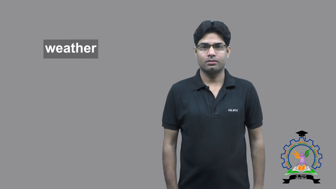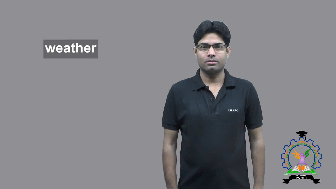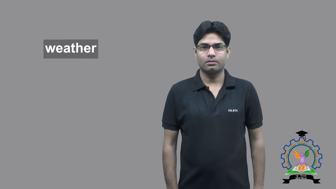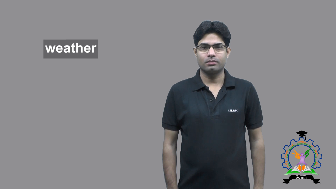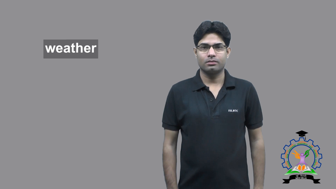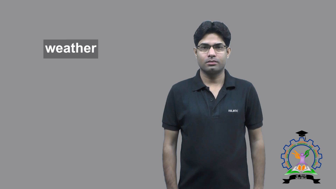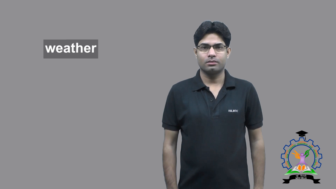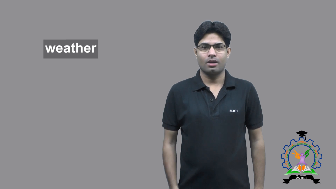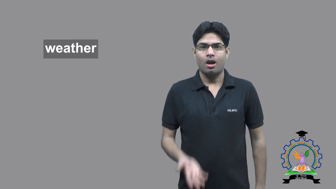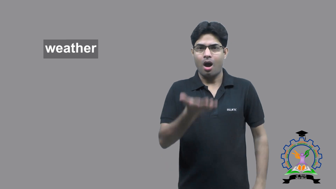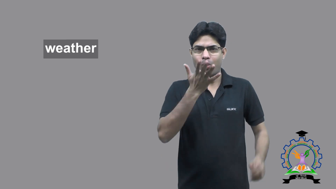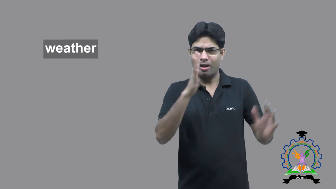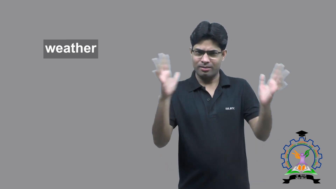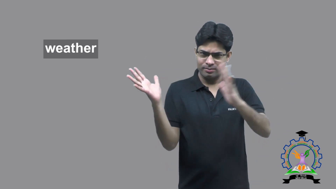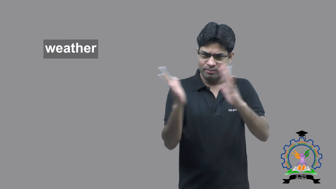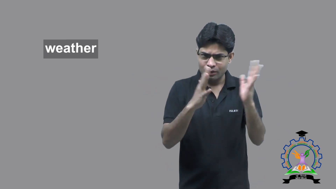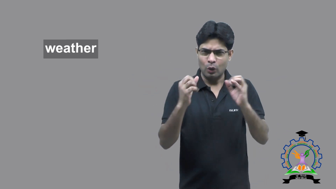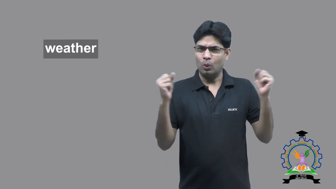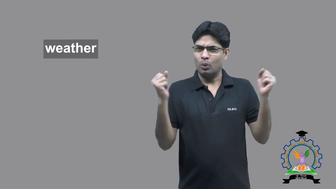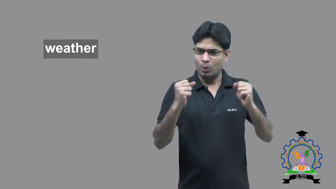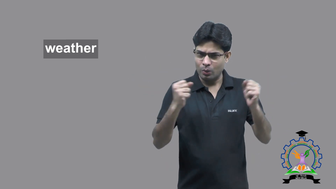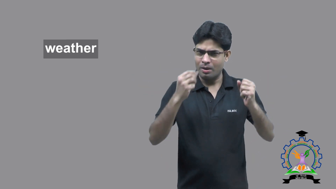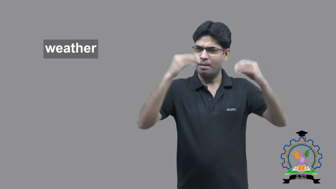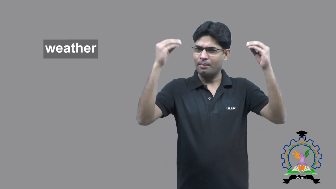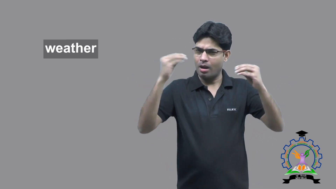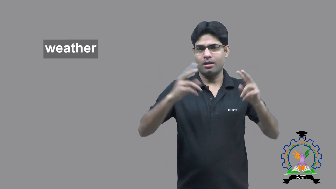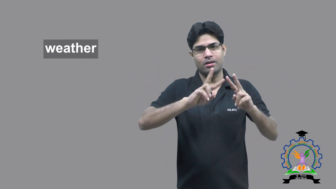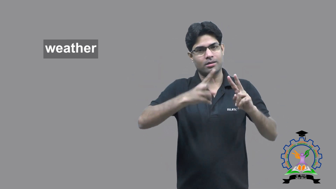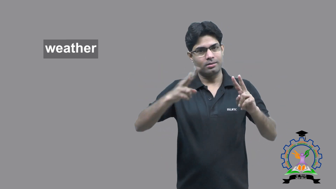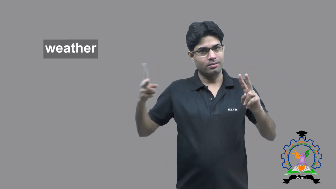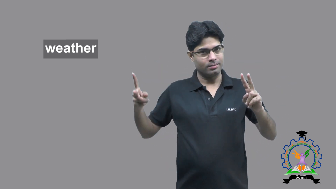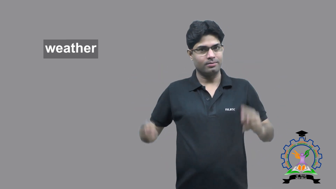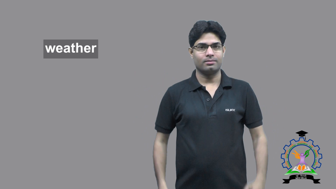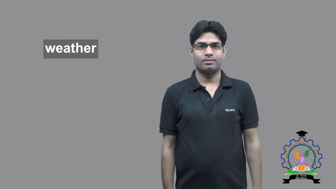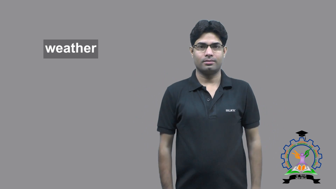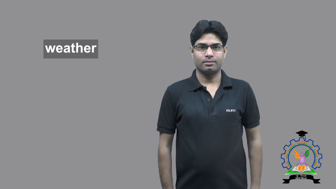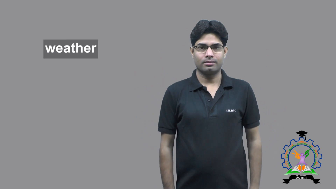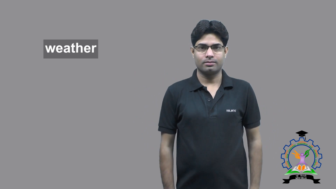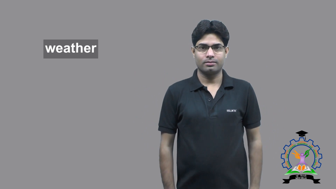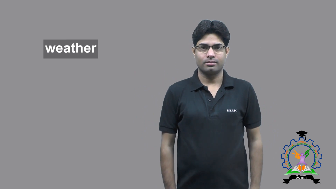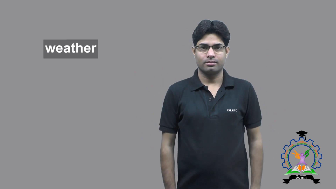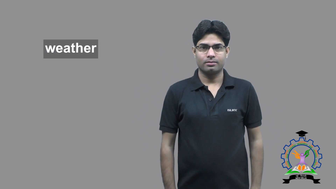weather